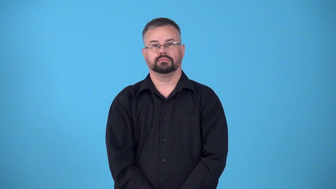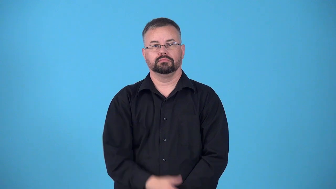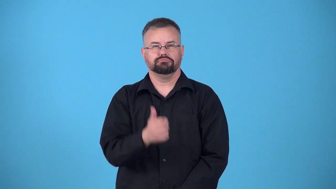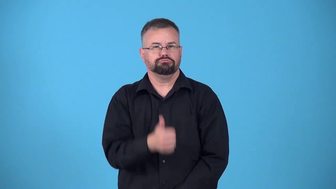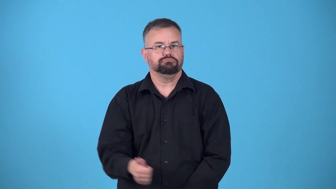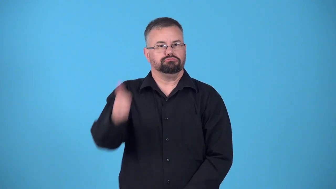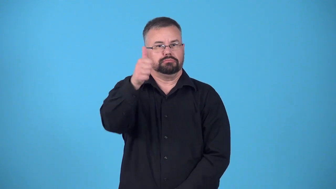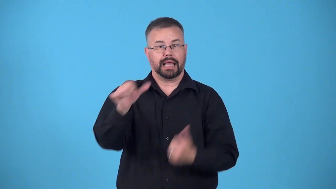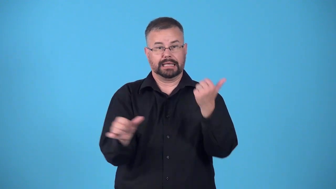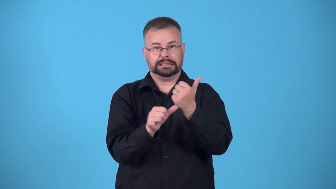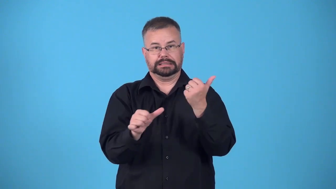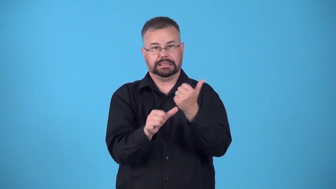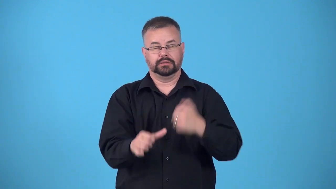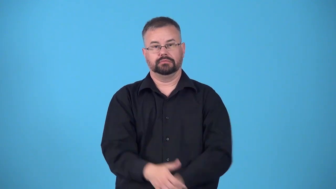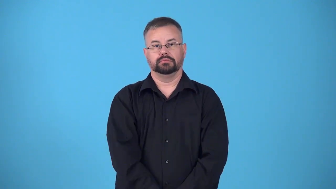right hand